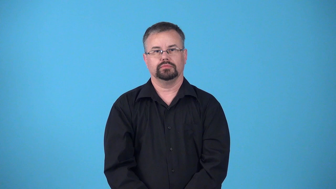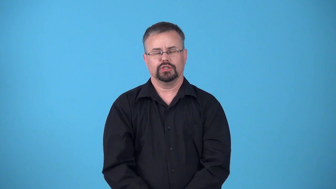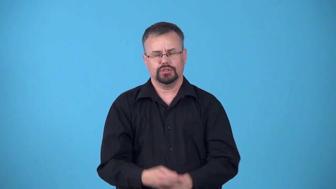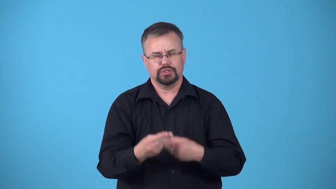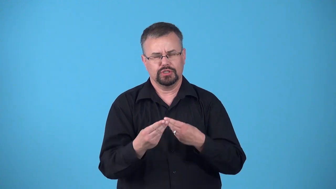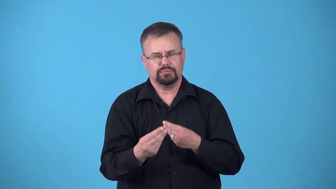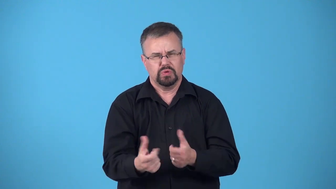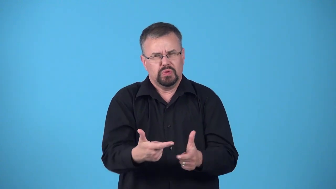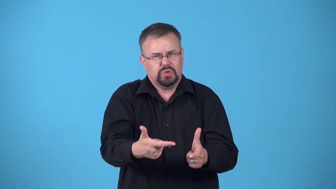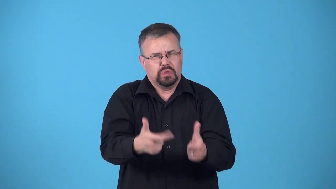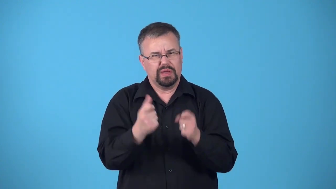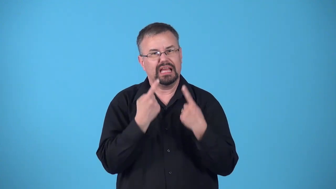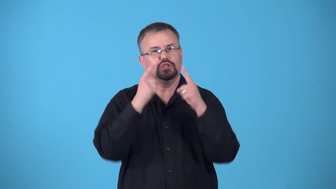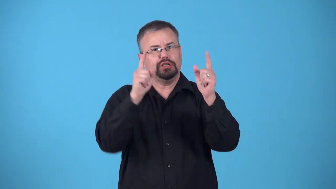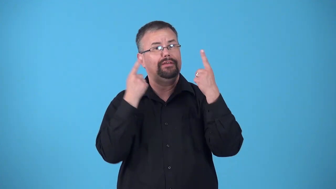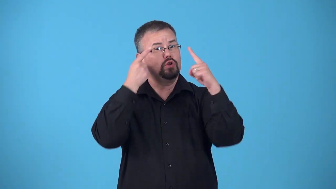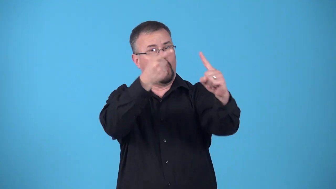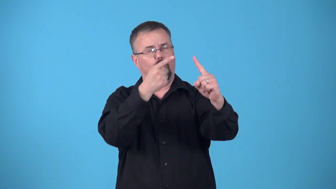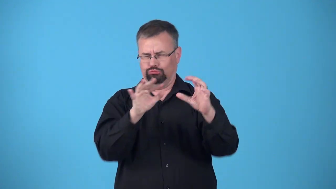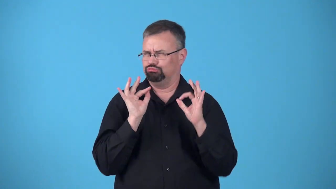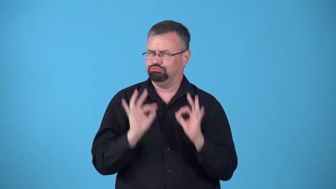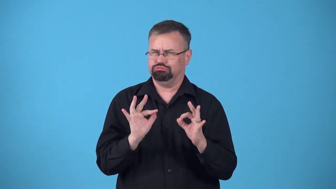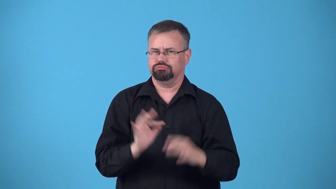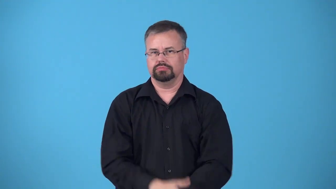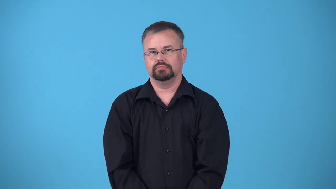in like flynn